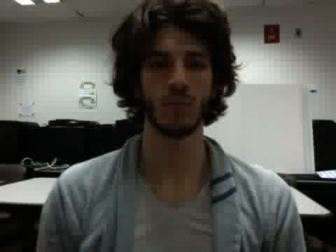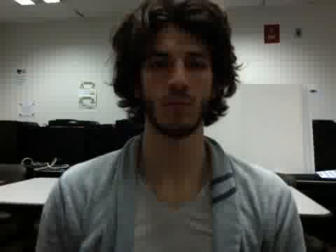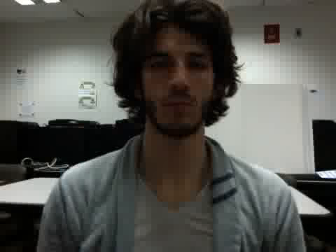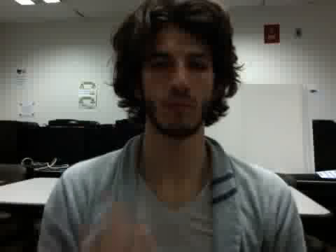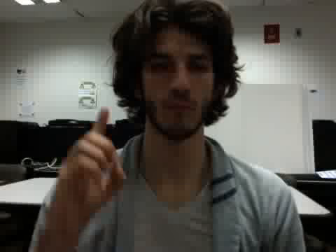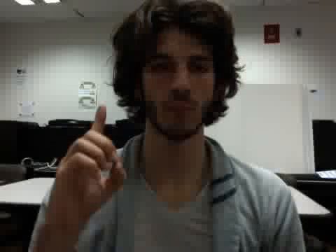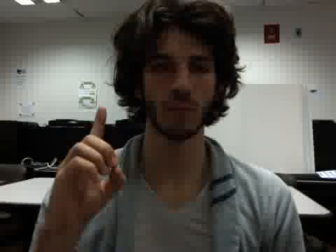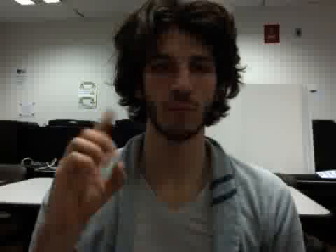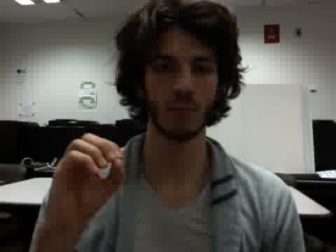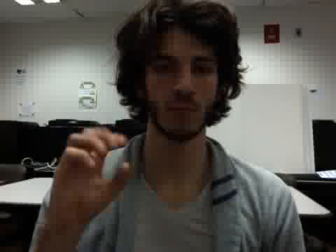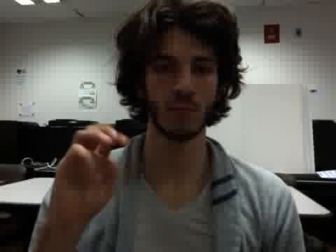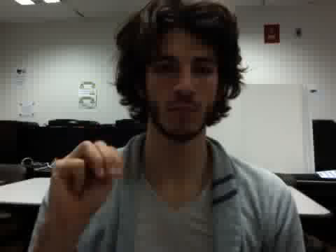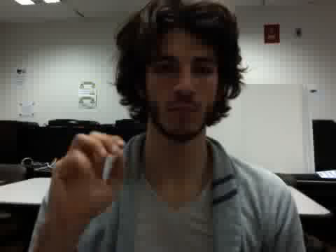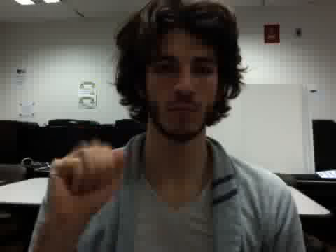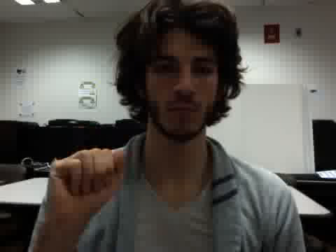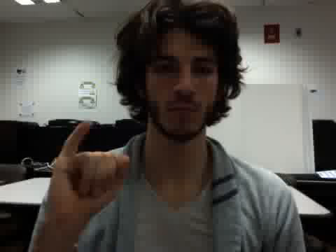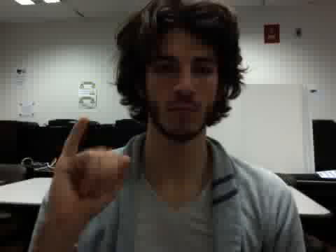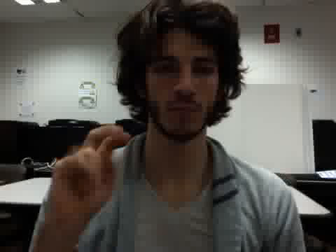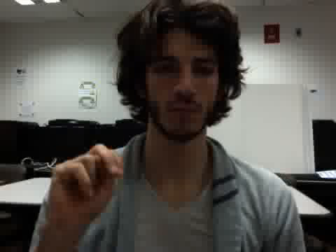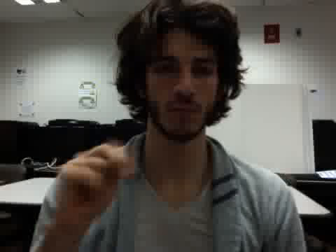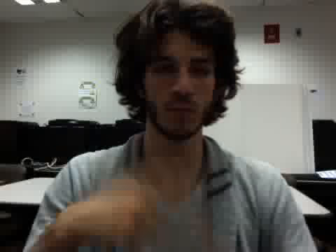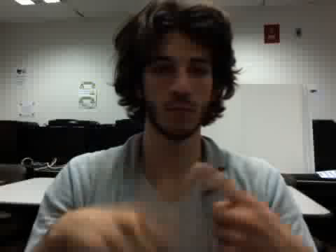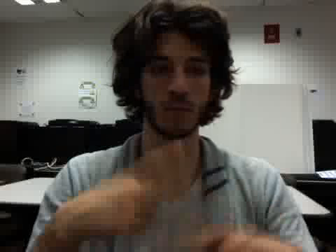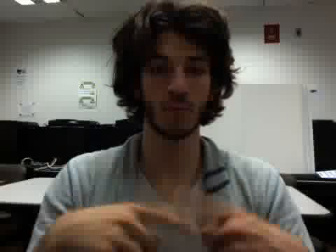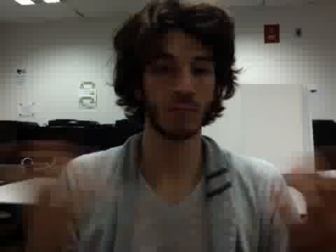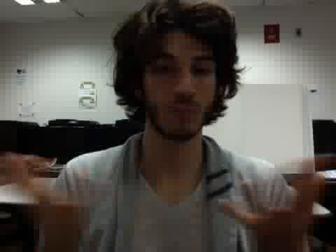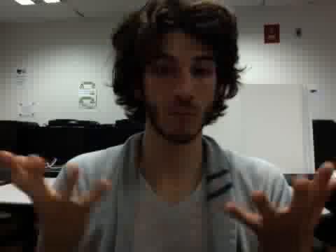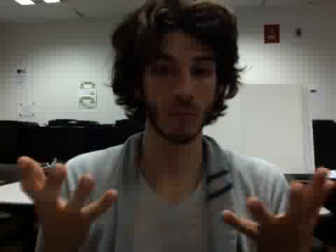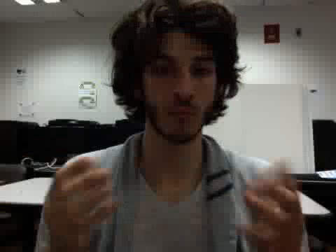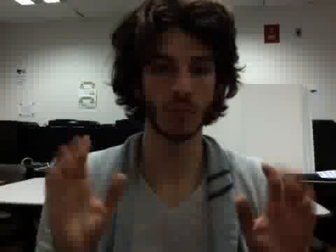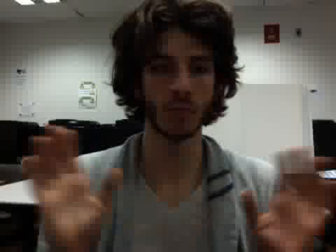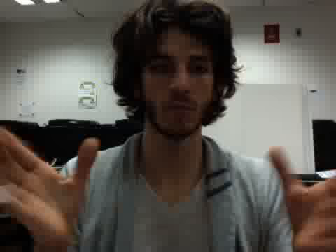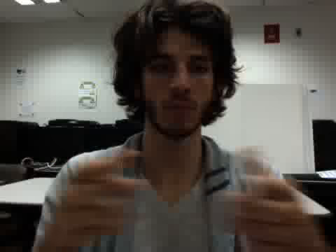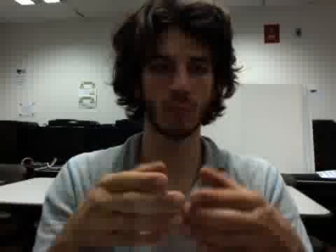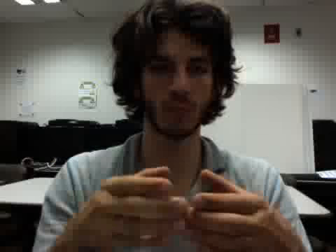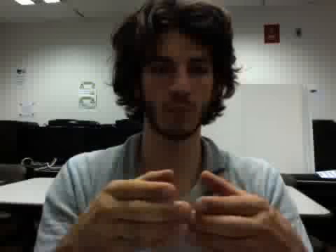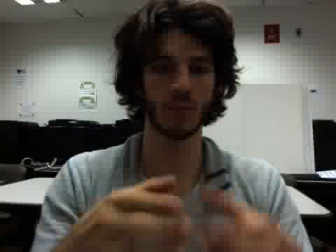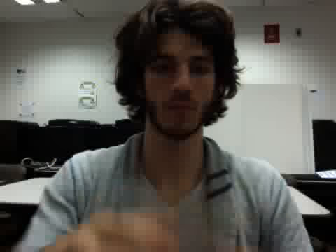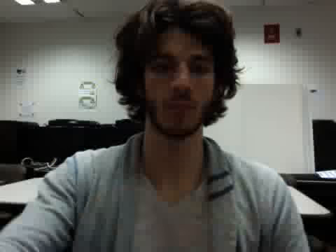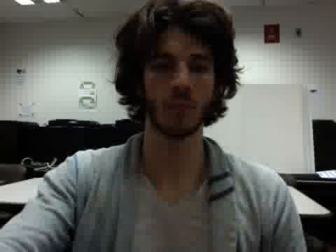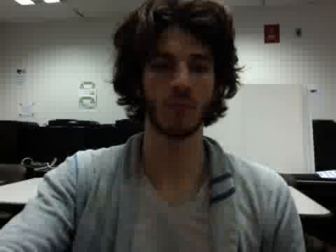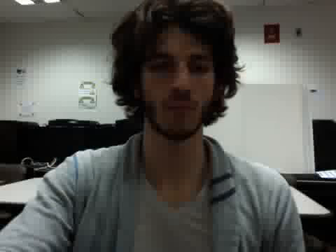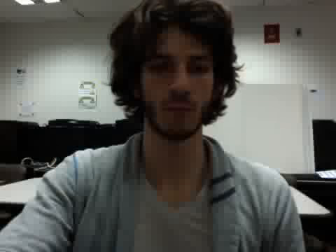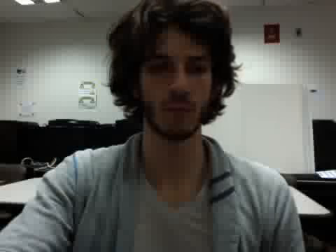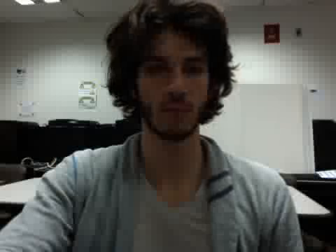Domain